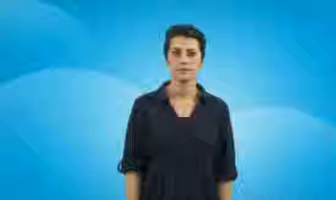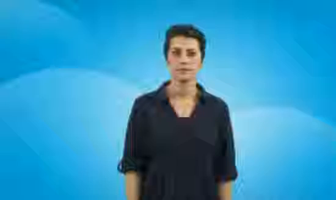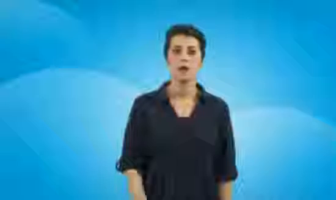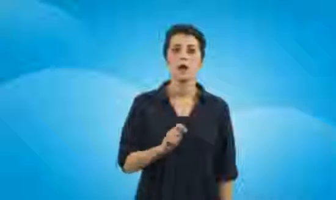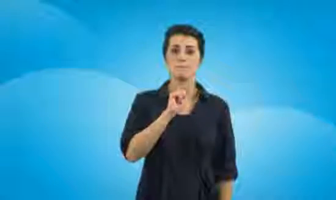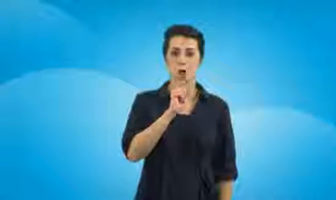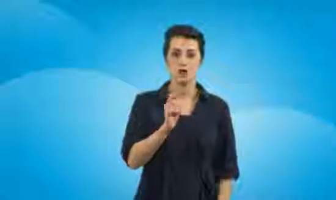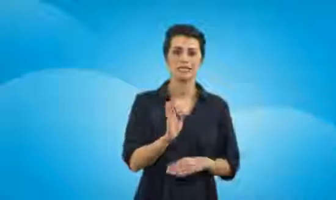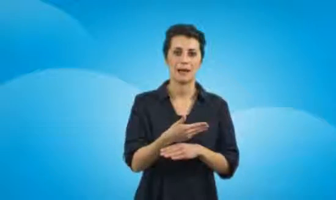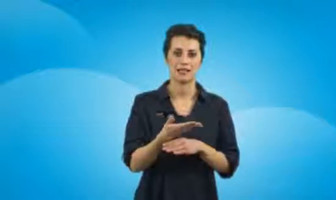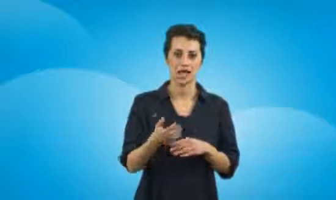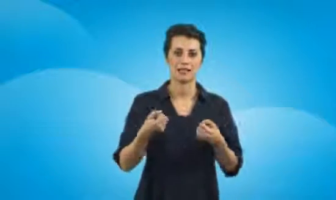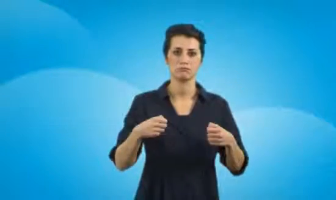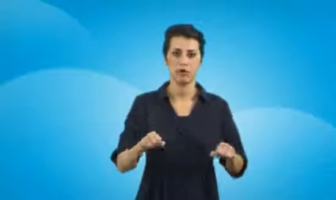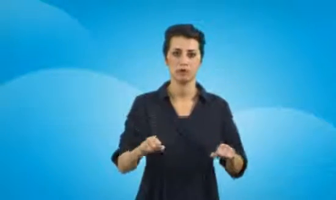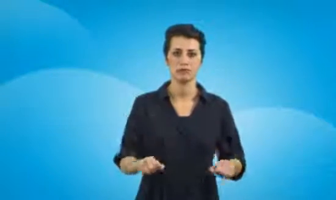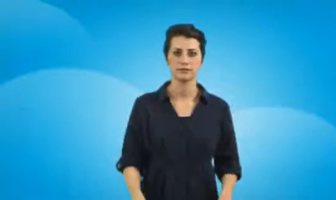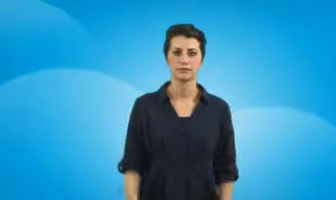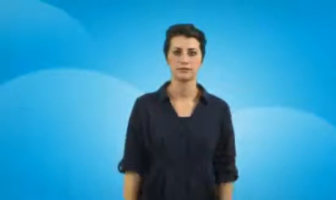National Bank of Hungary